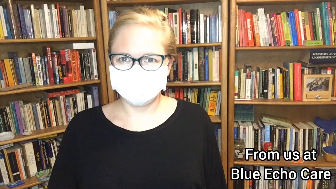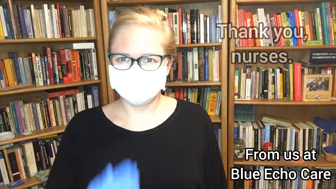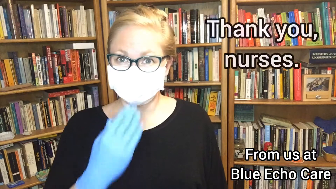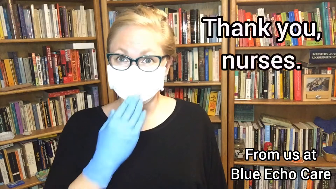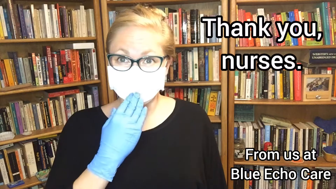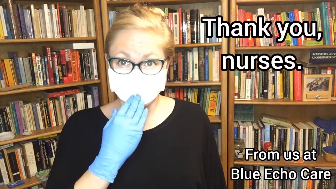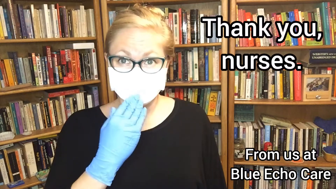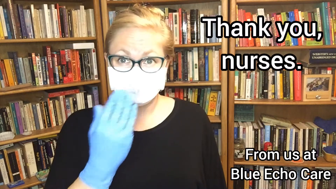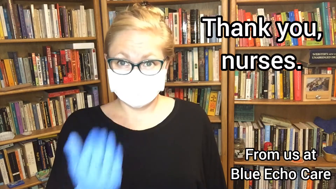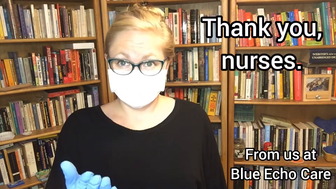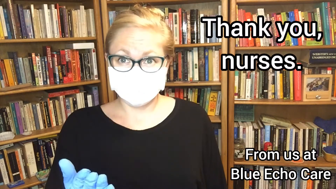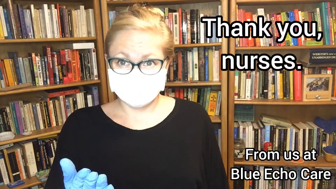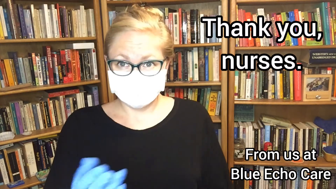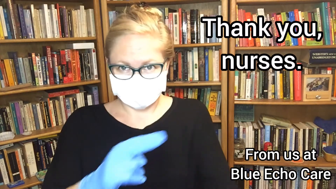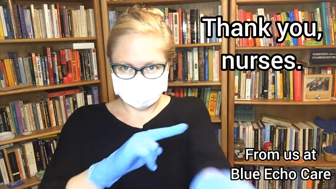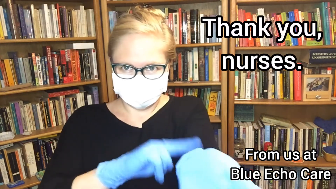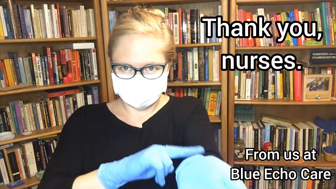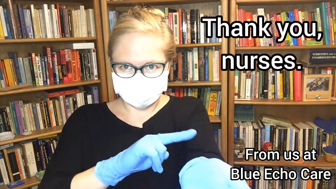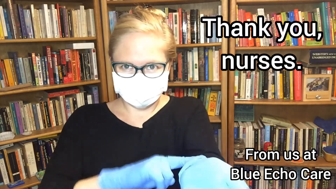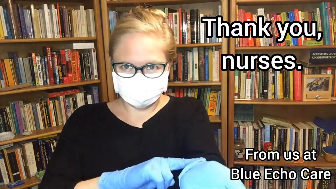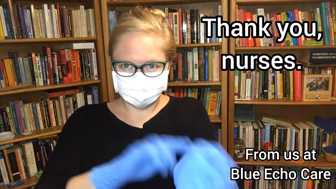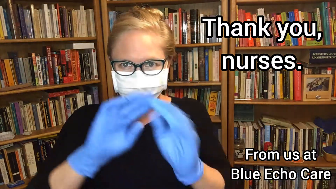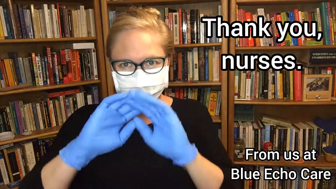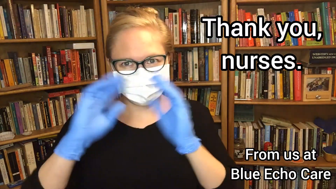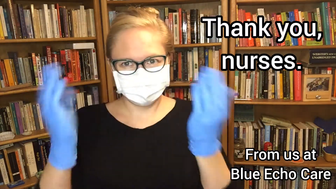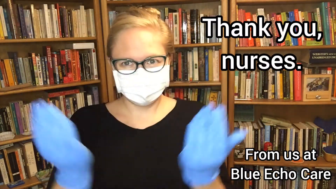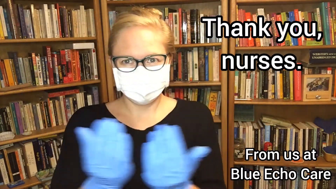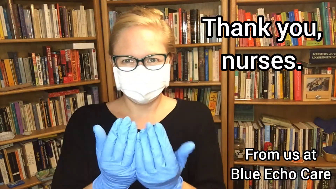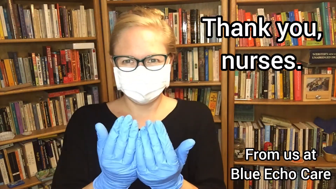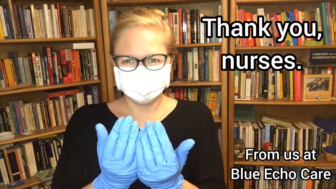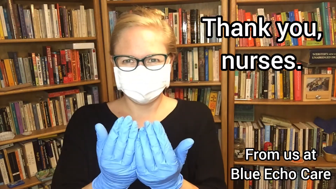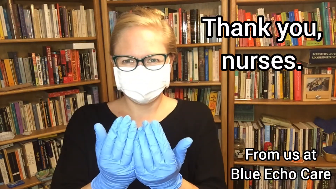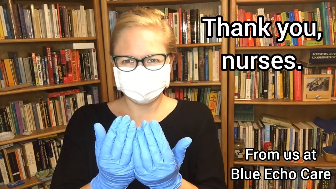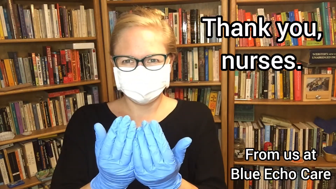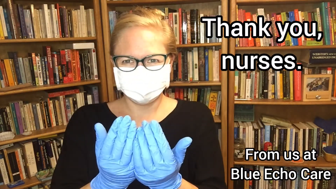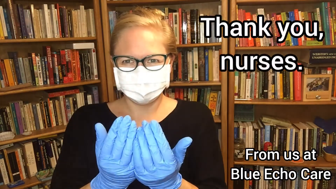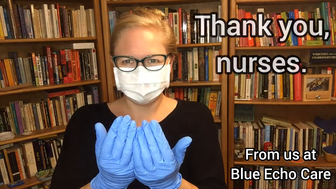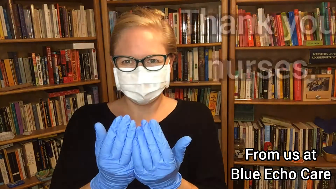Thank you, nurses!